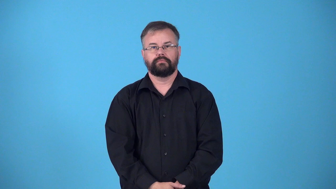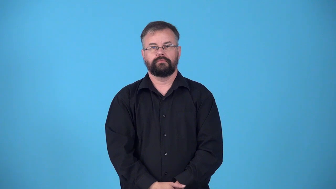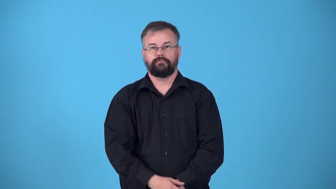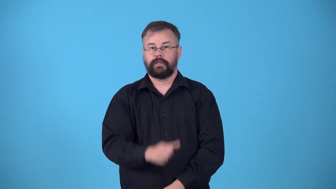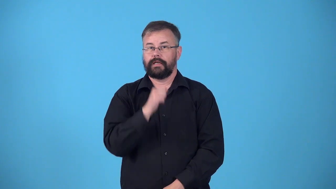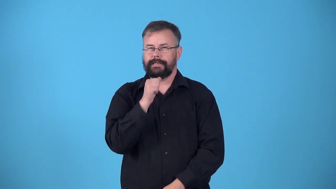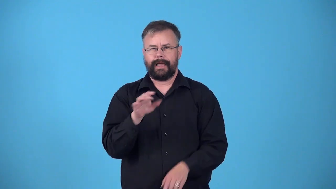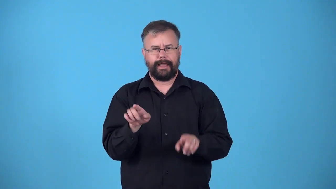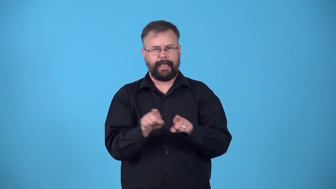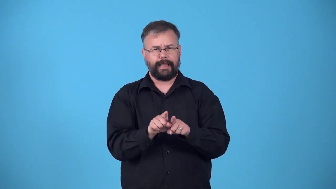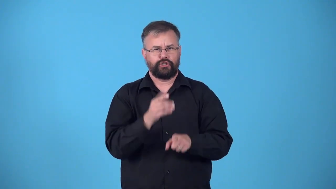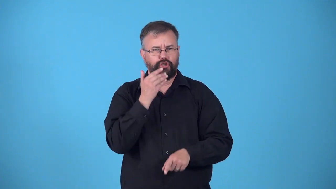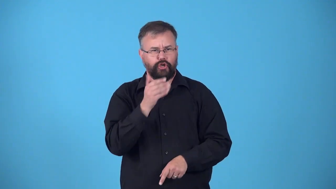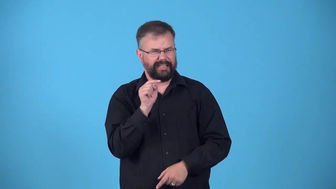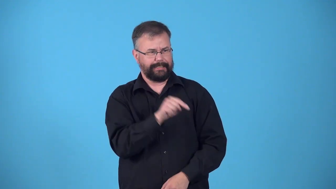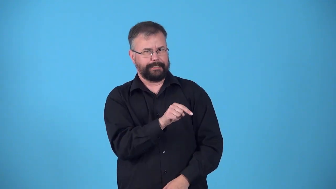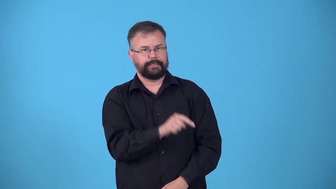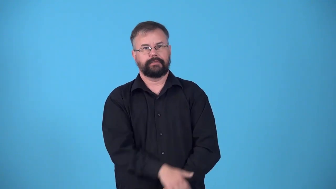pales in comparison